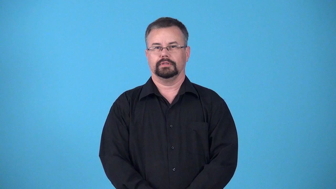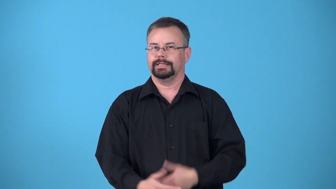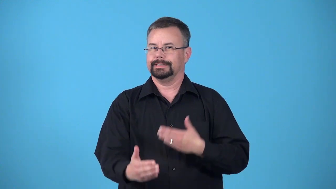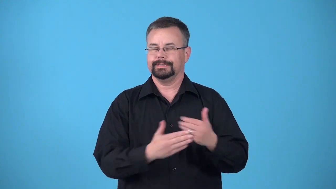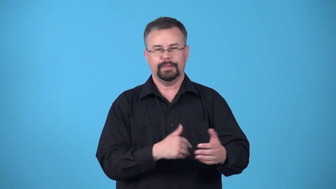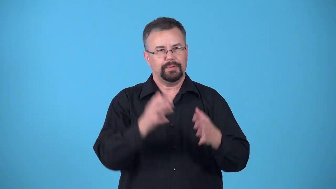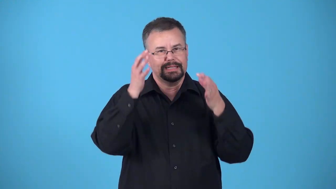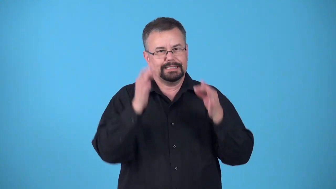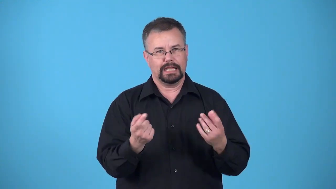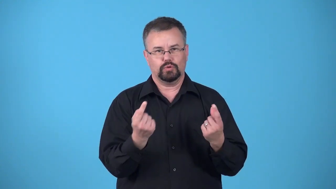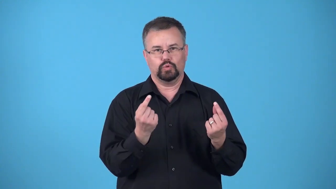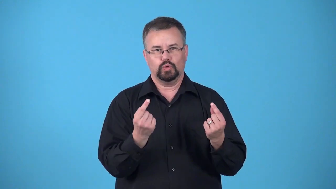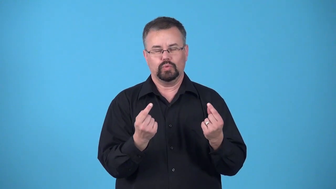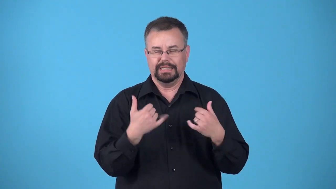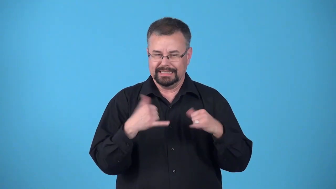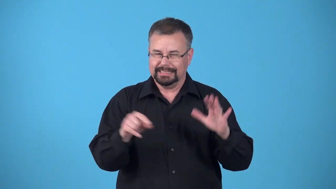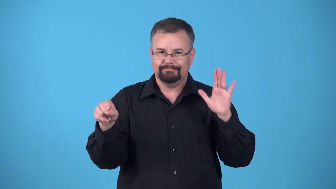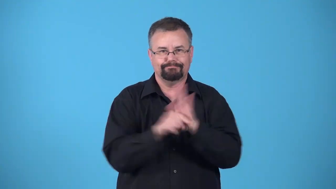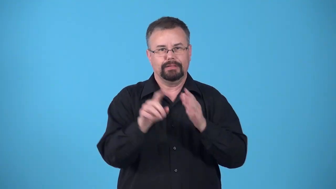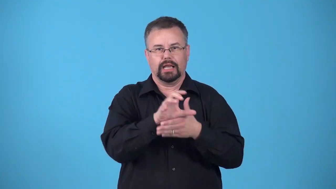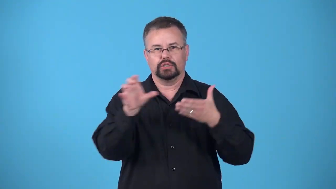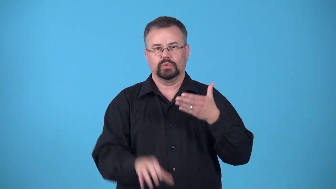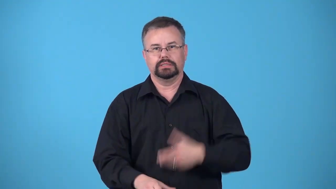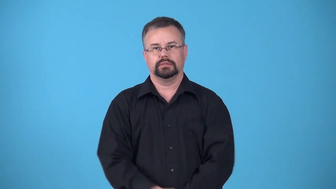screwed if you do, screwed if you don't